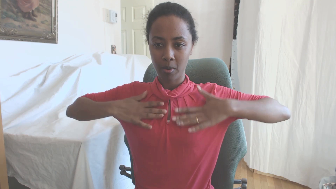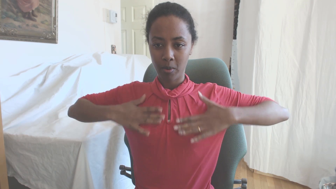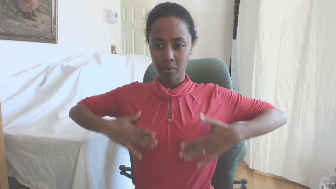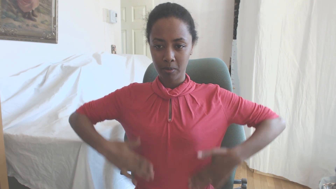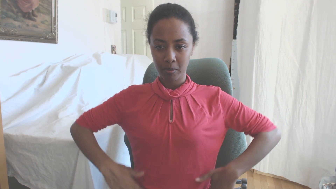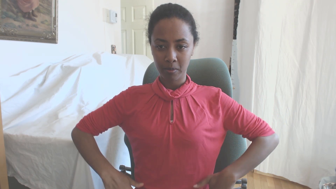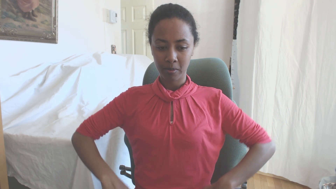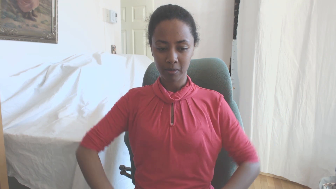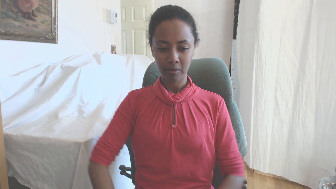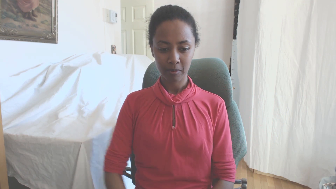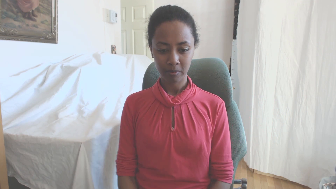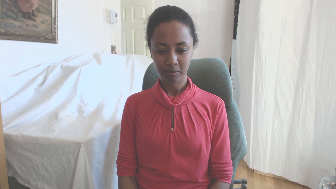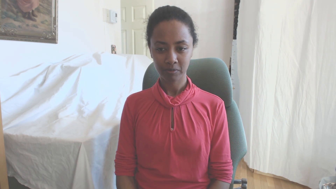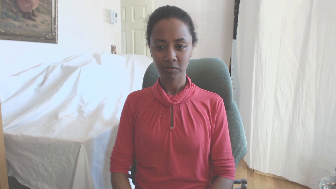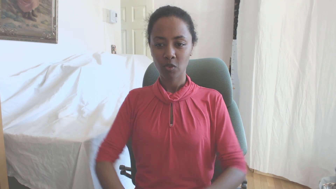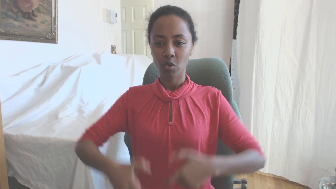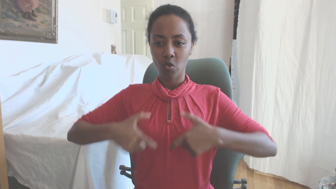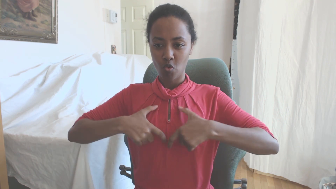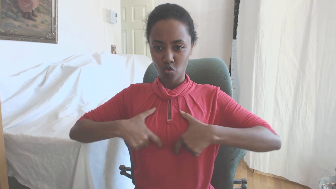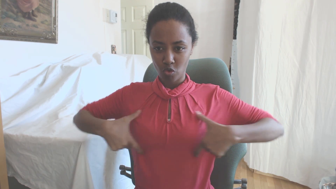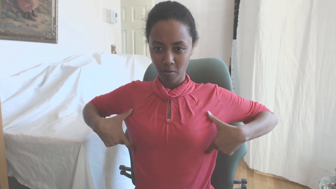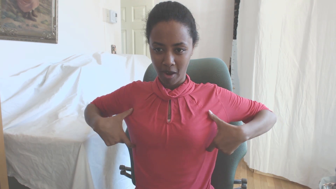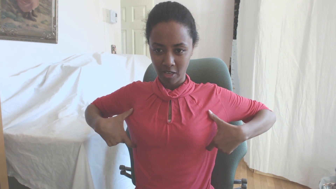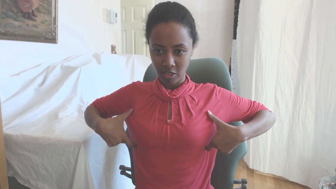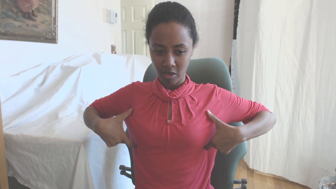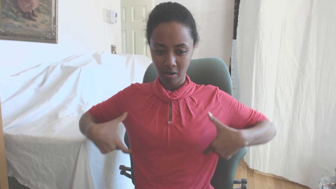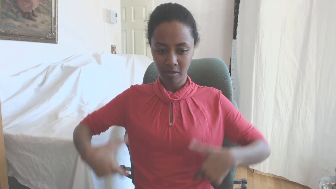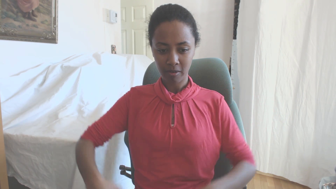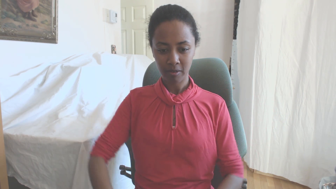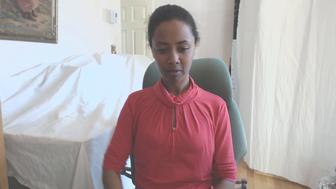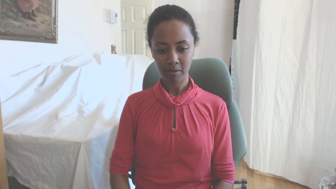clothing